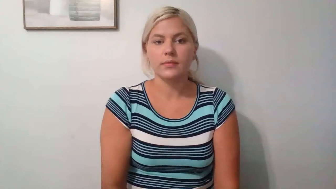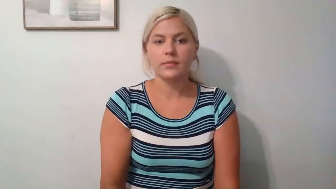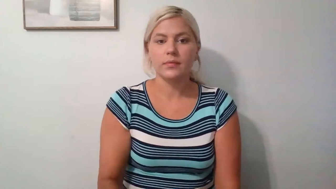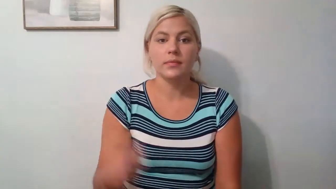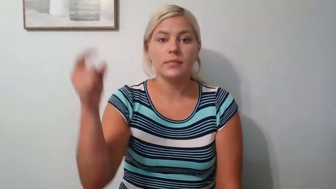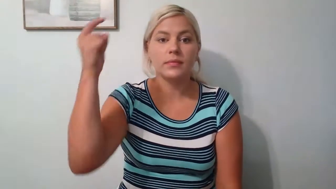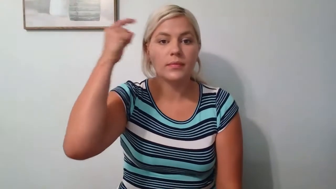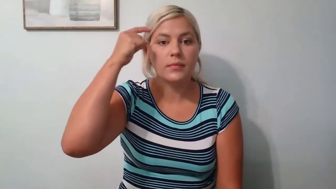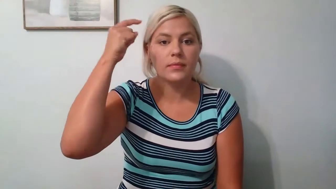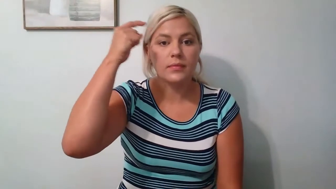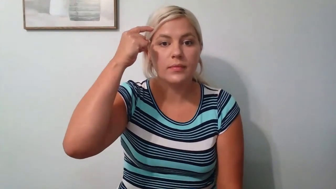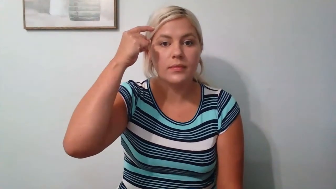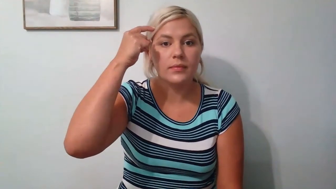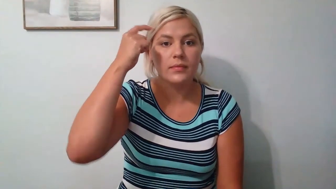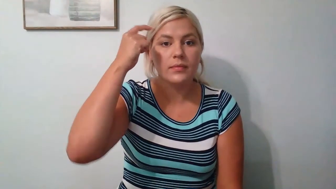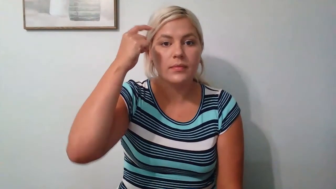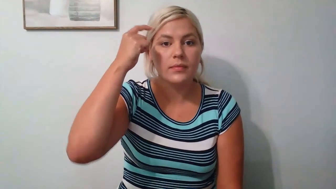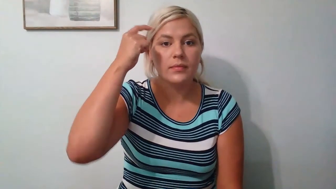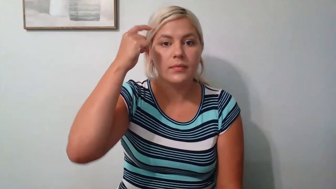MIND